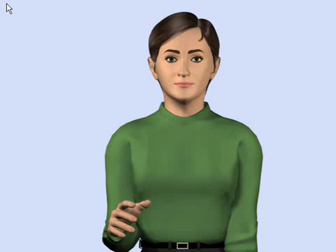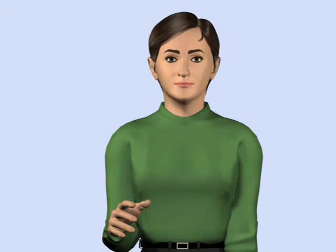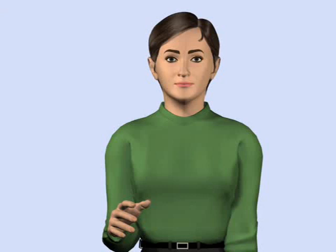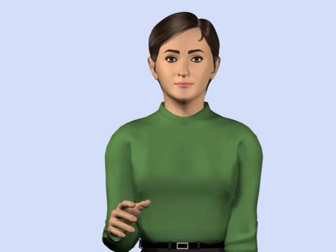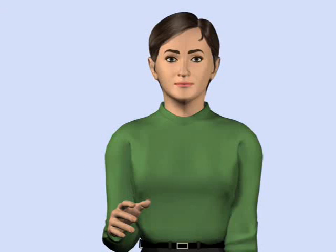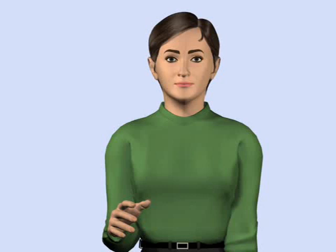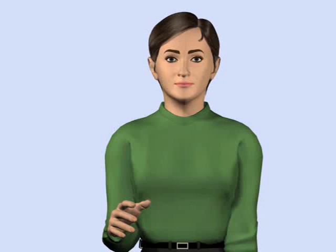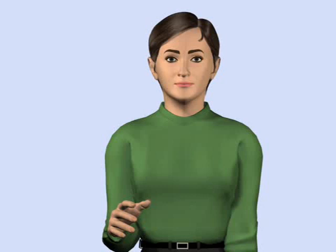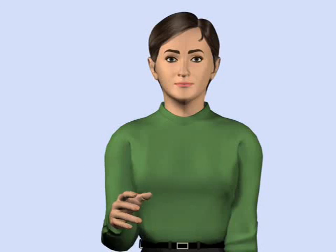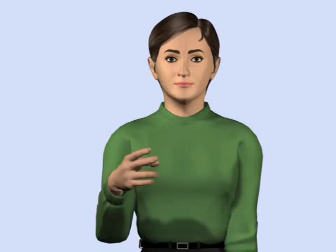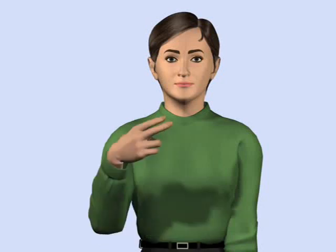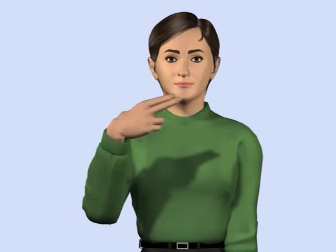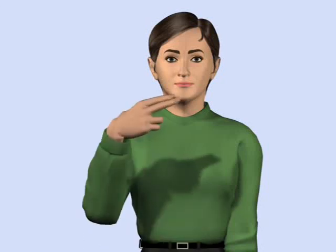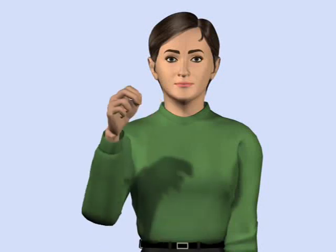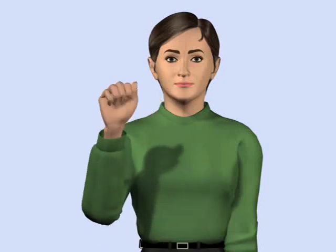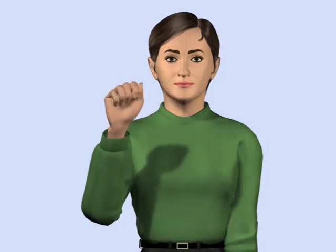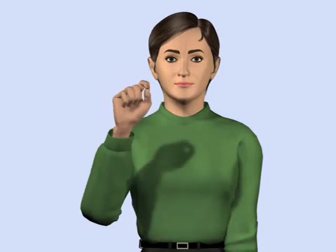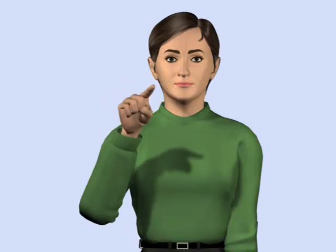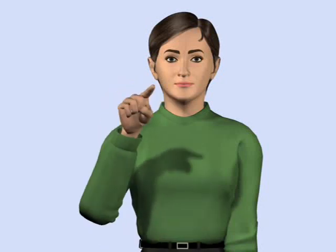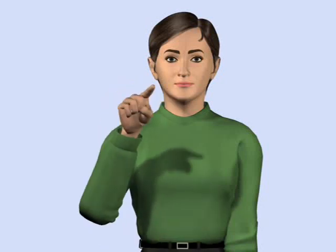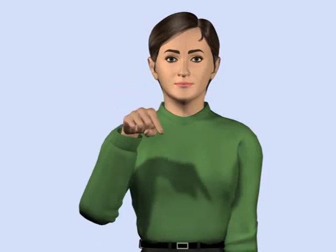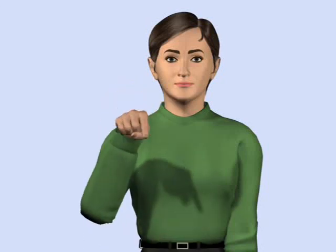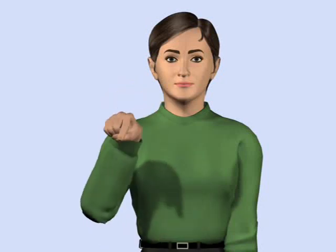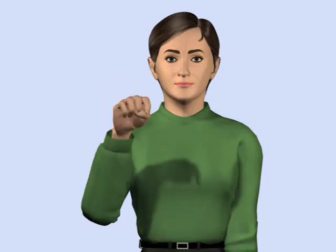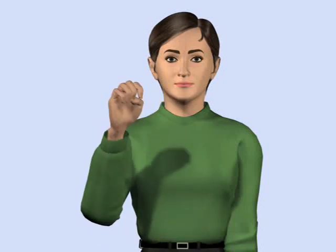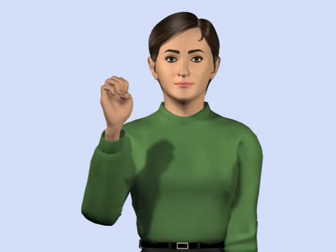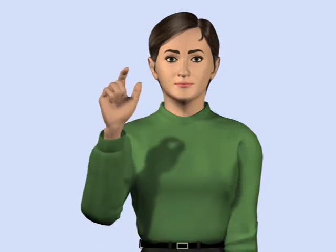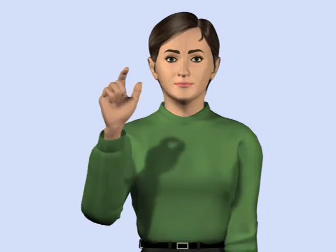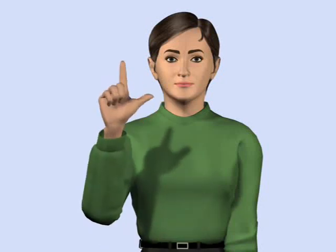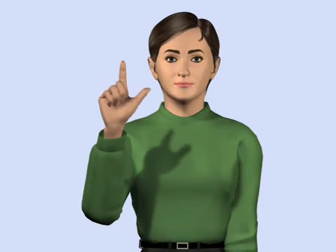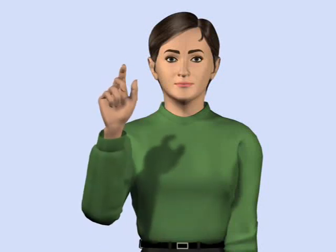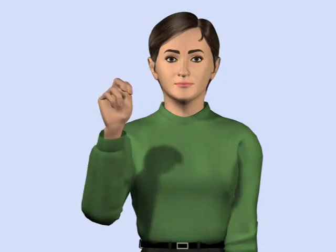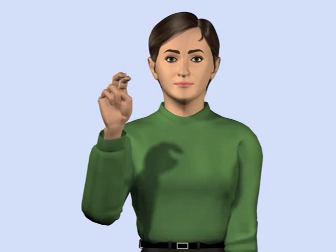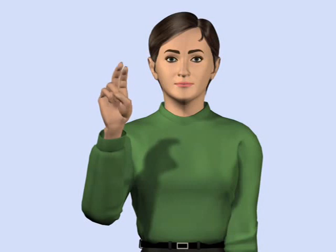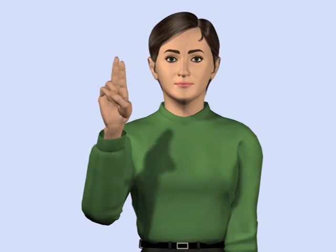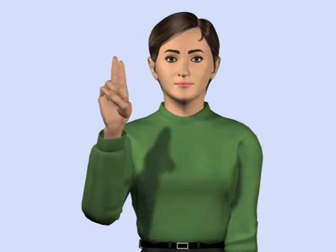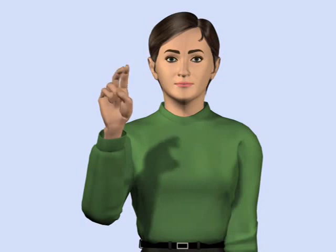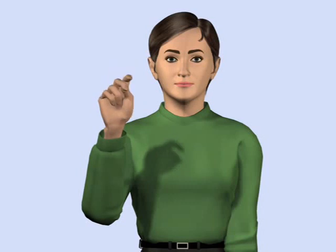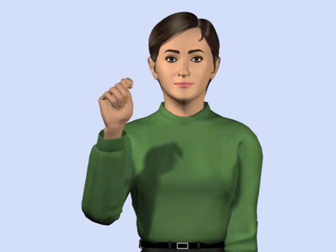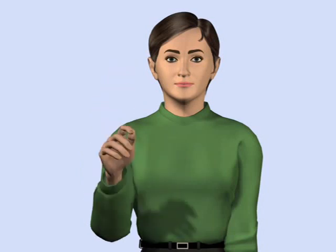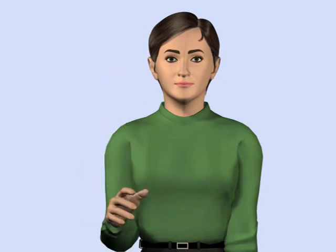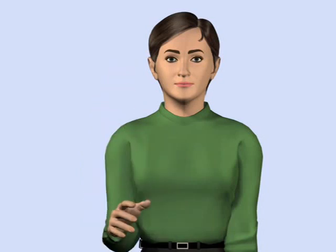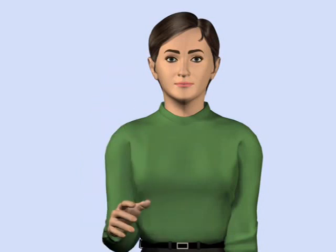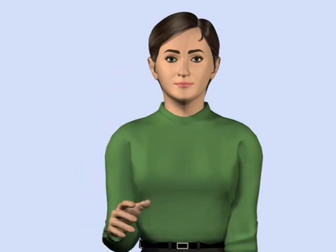hazelnut